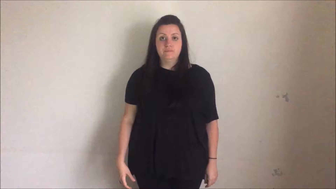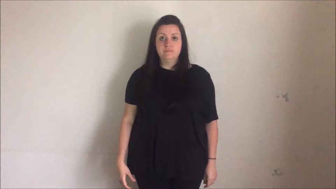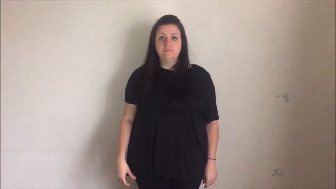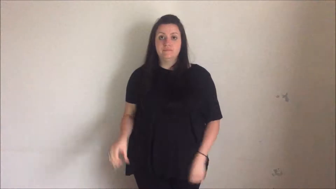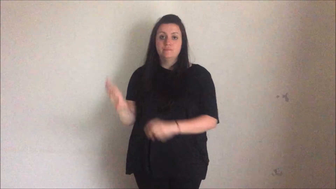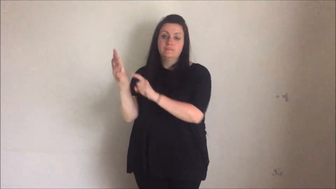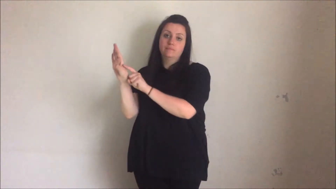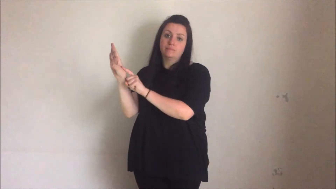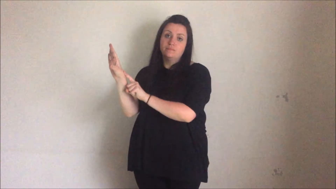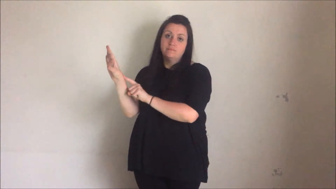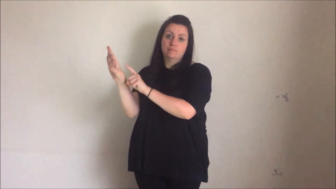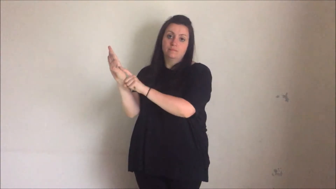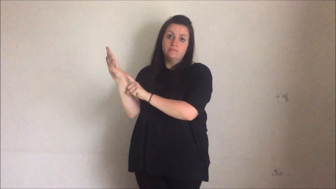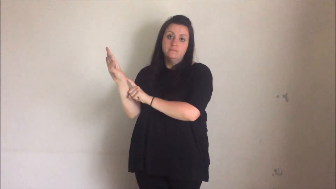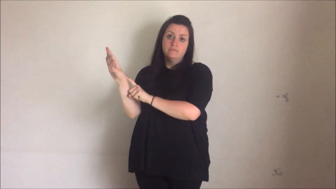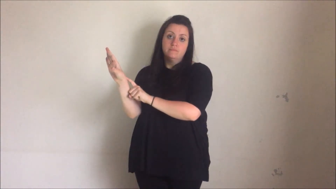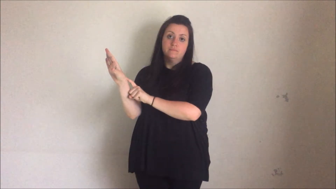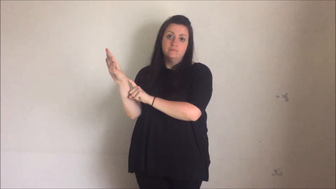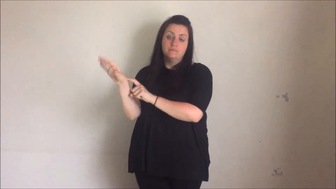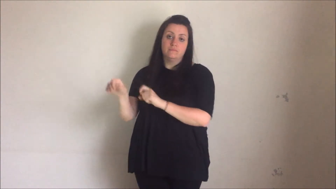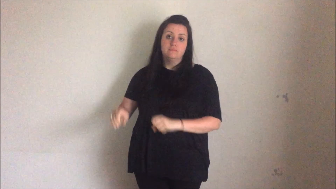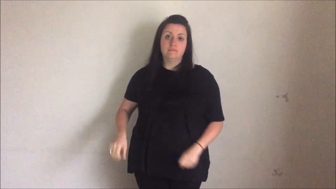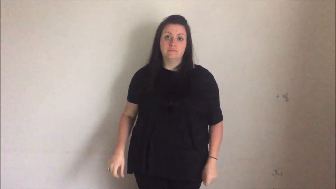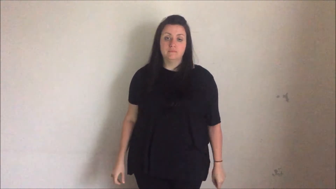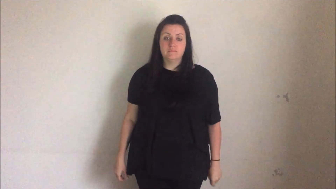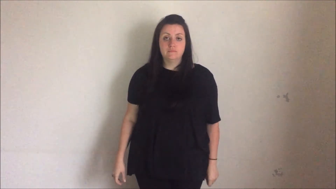young